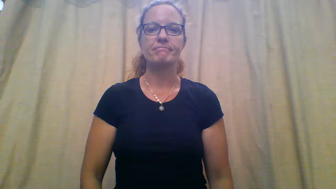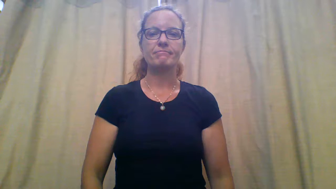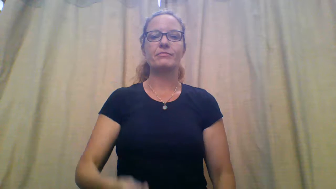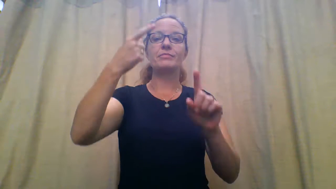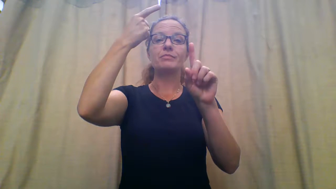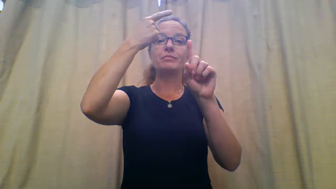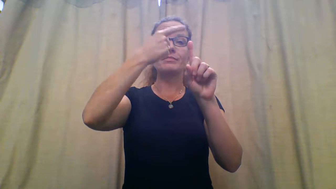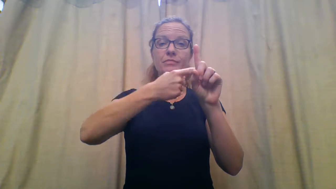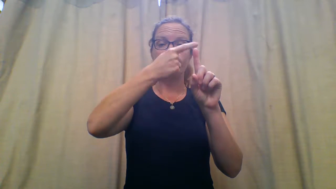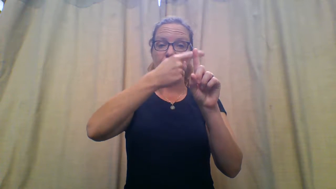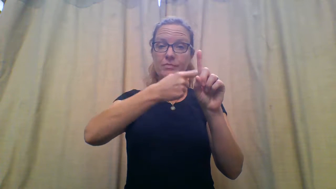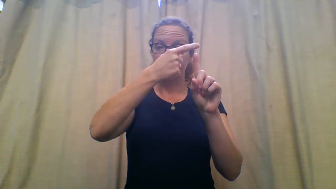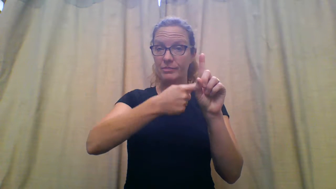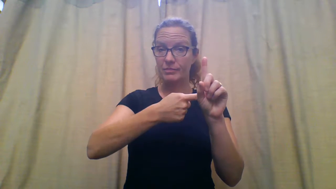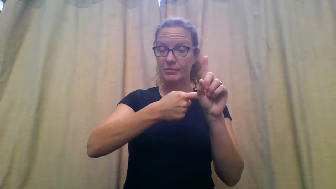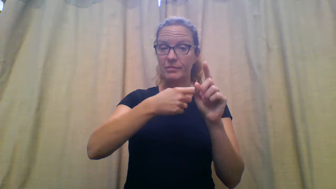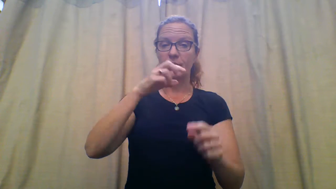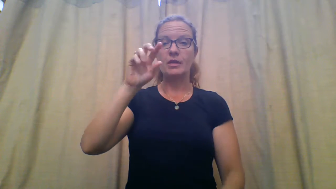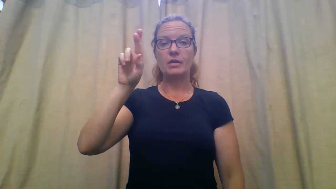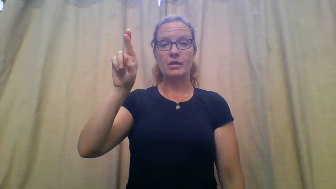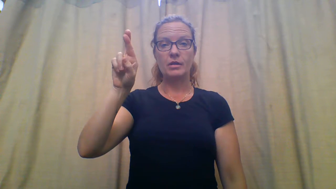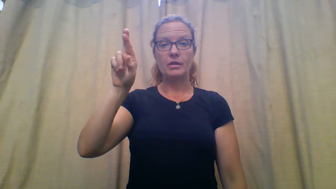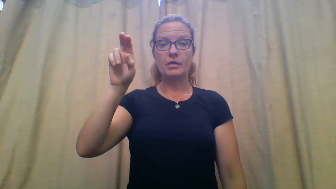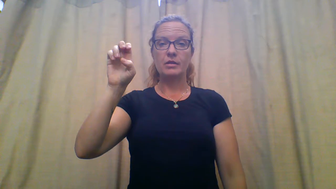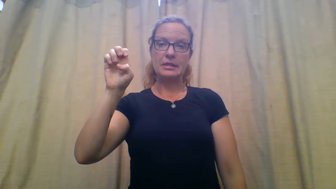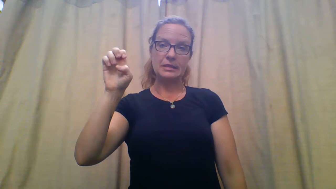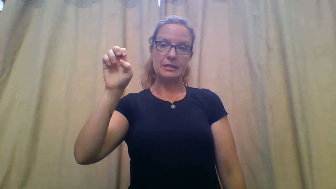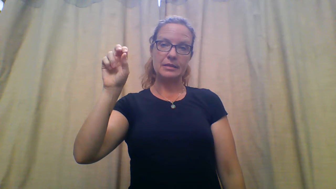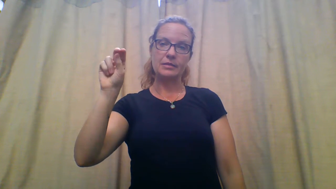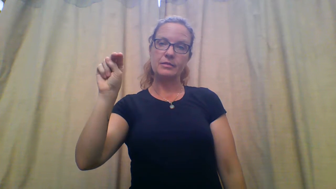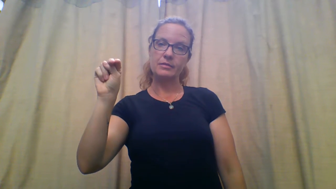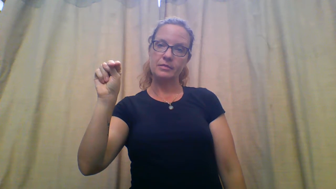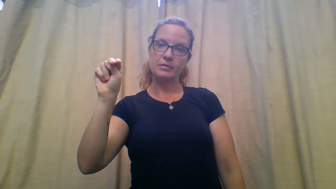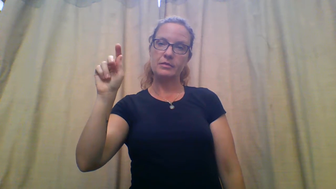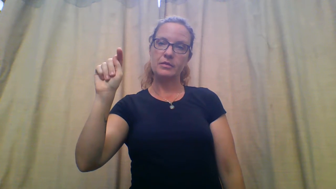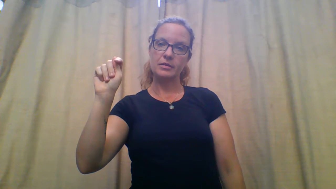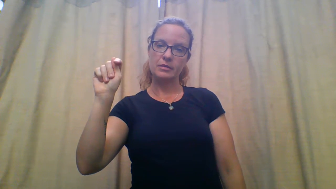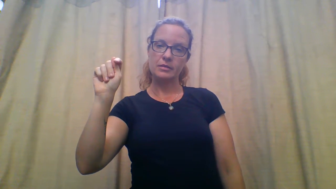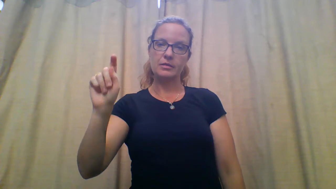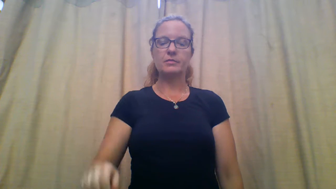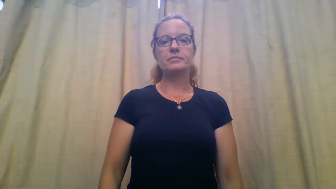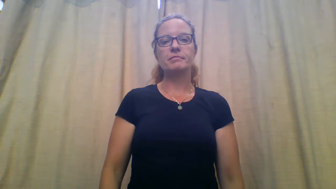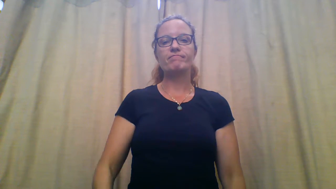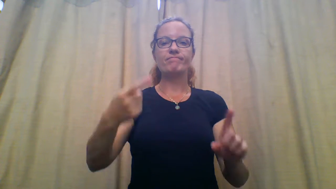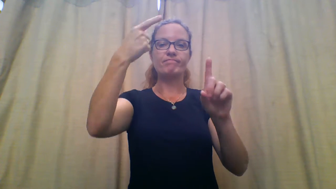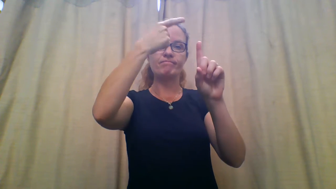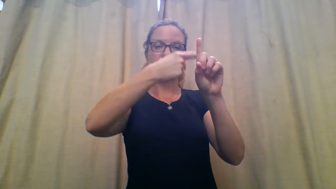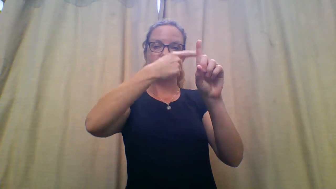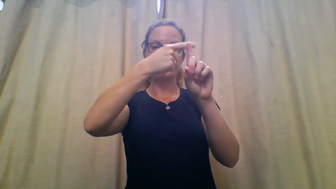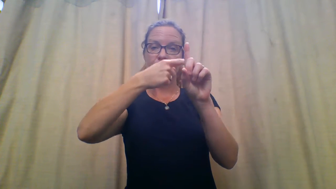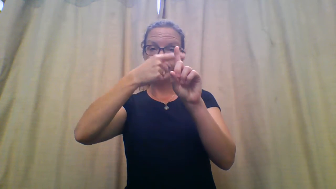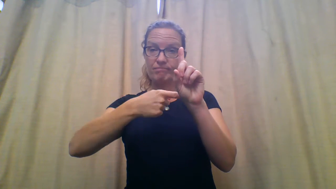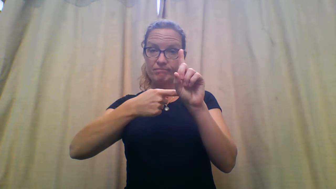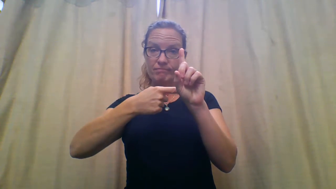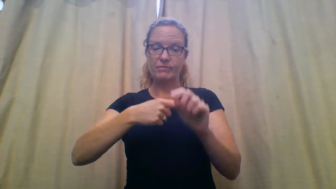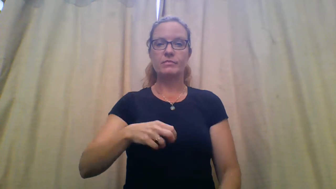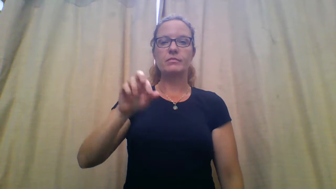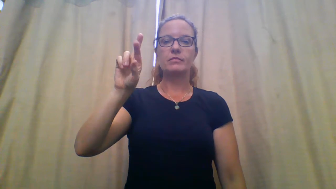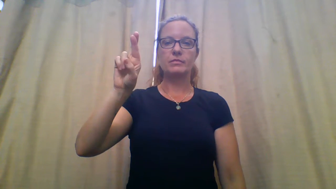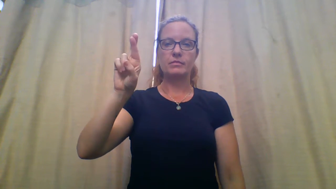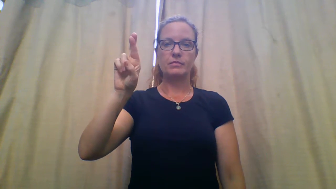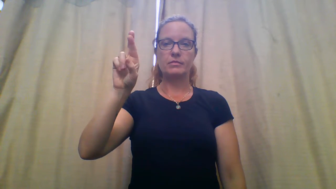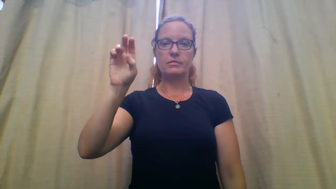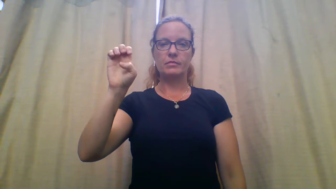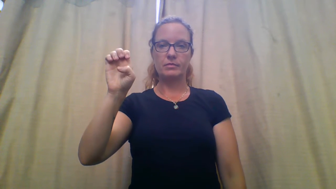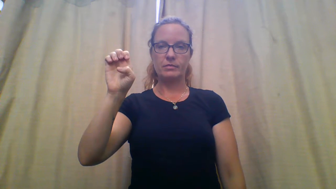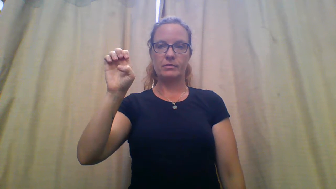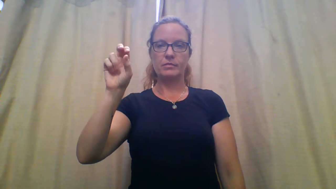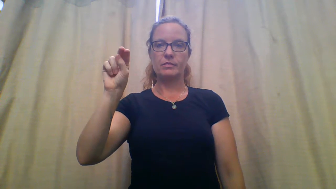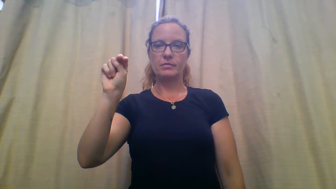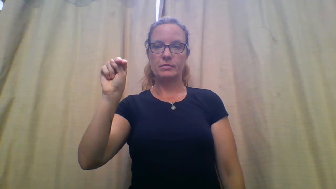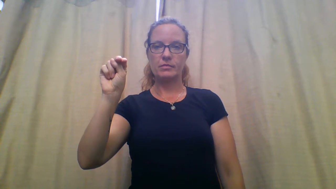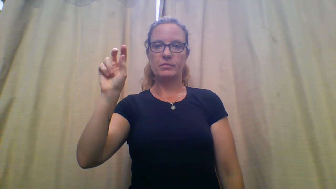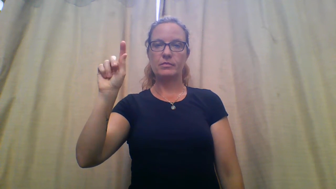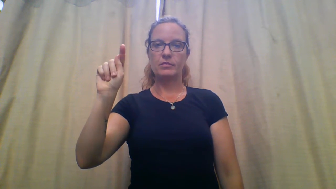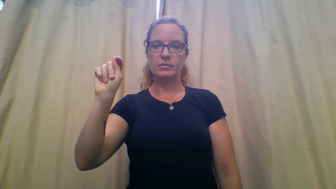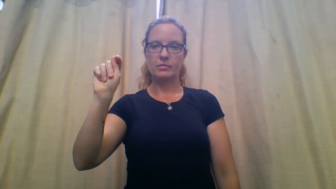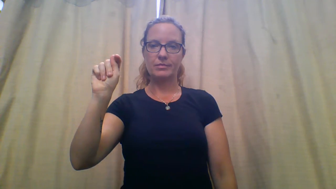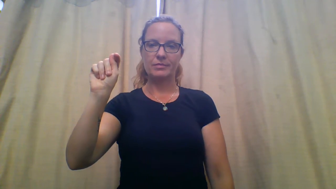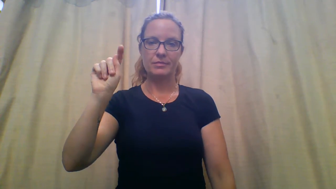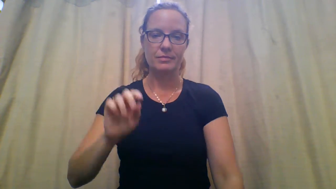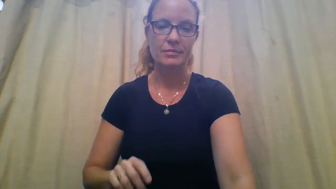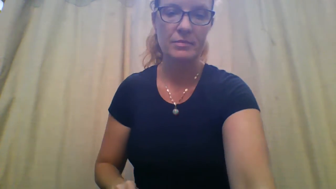Monthly Rent